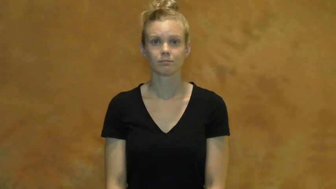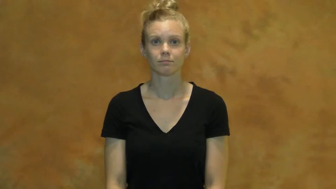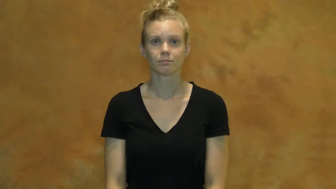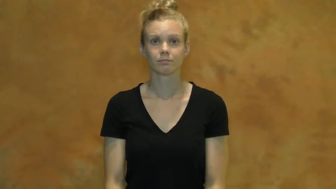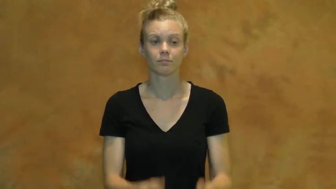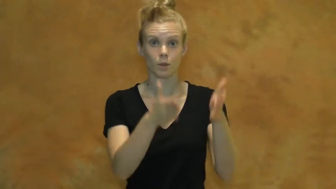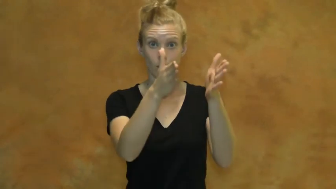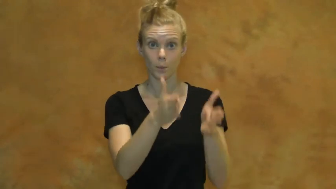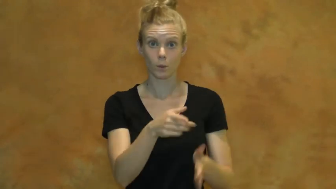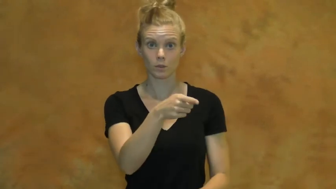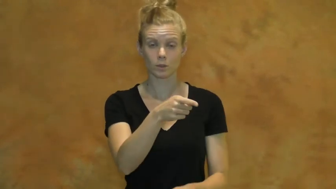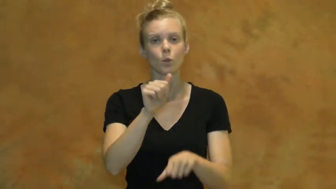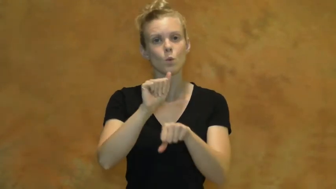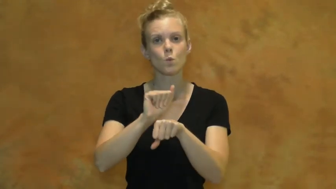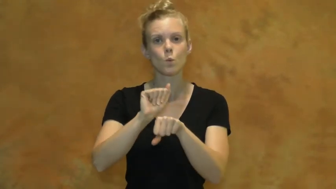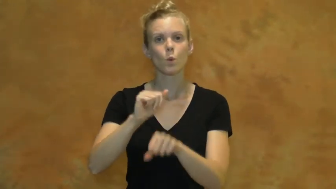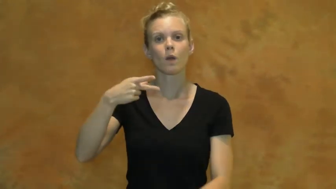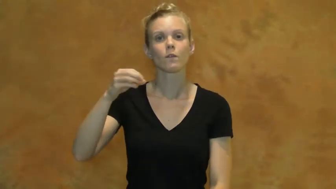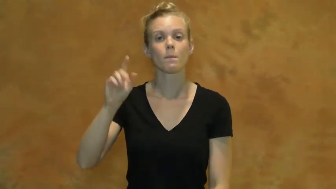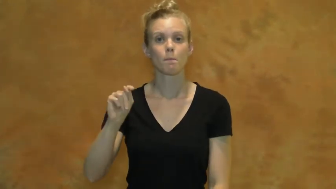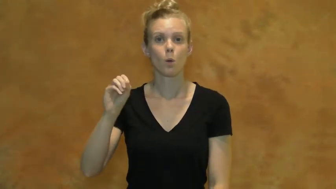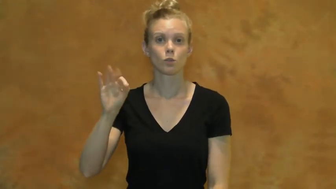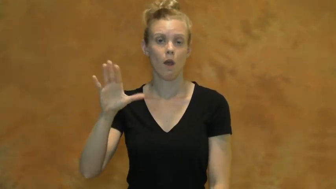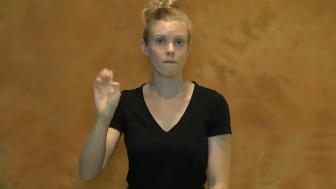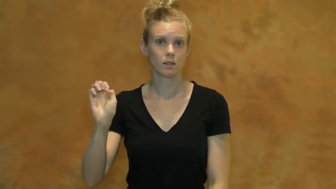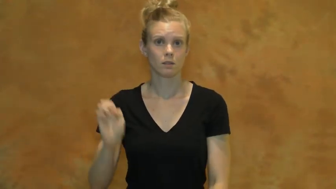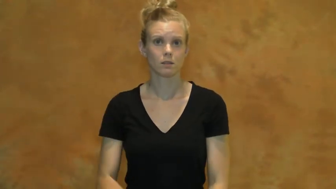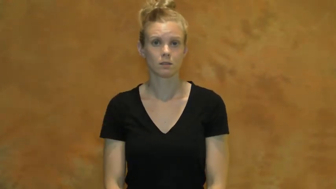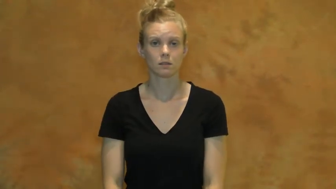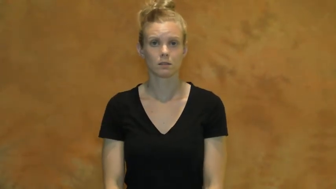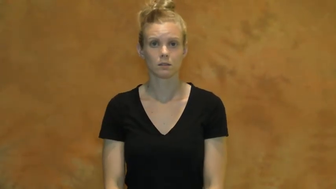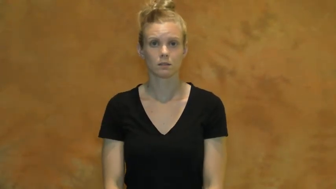postal worker